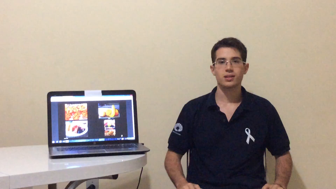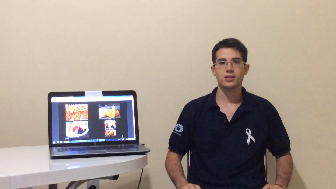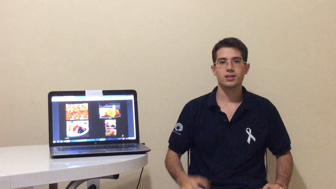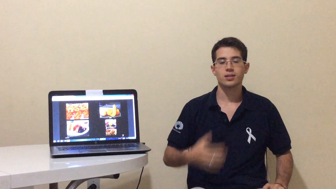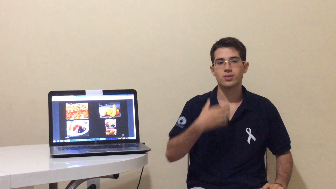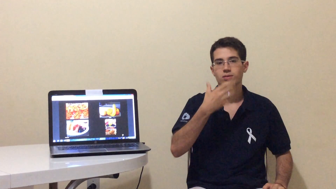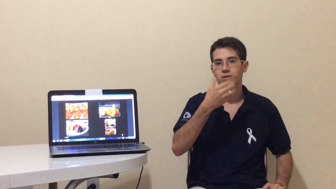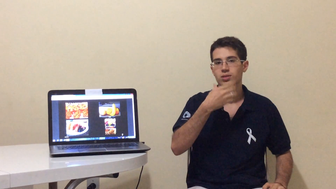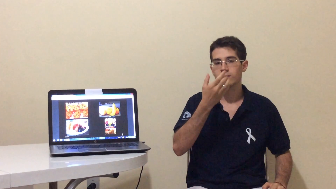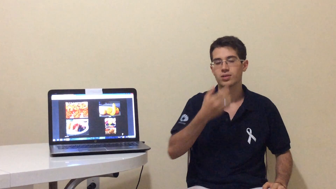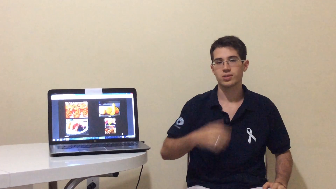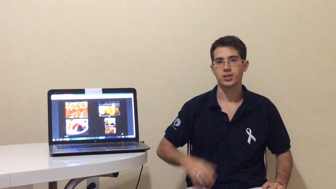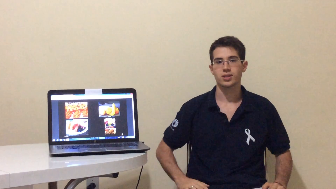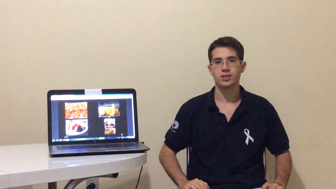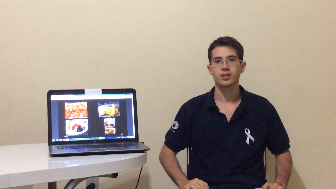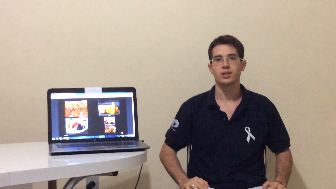fruitmixed